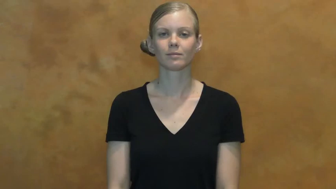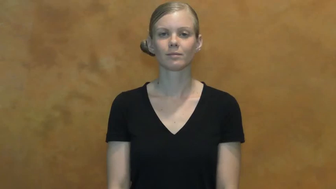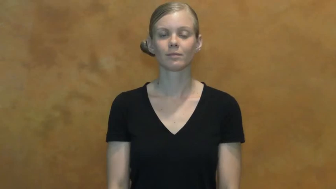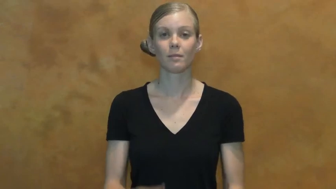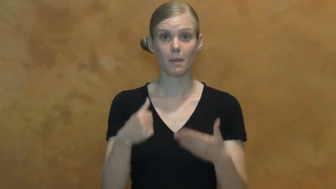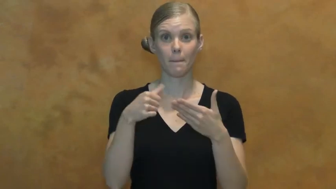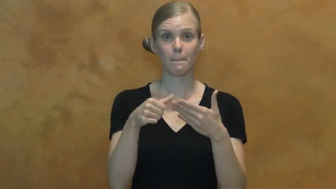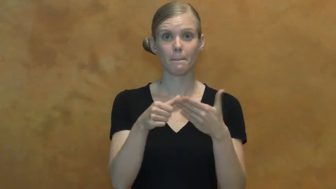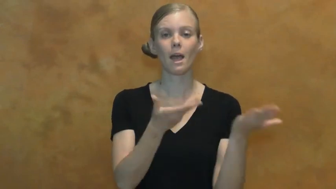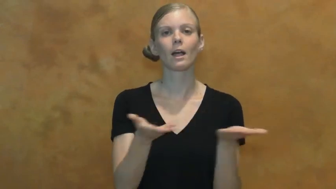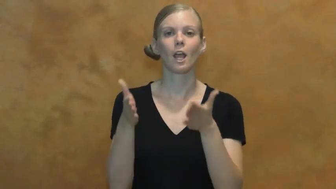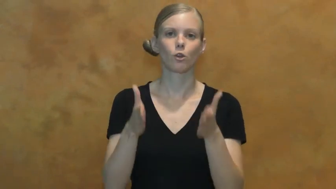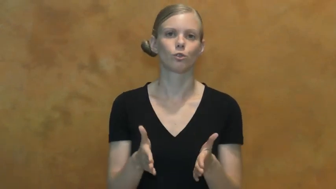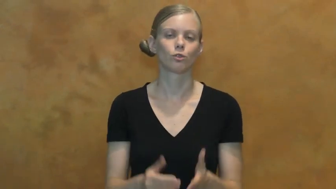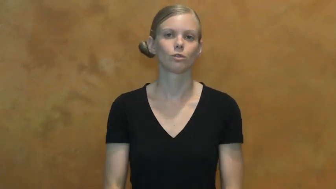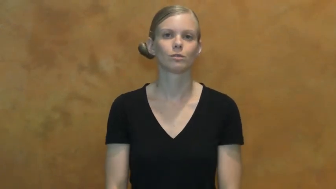mail carrier